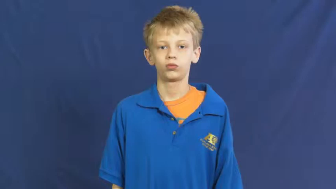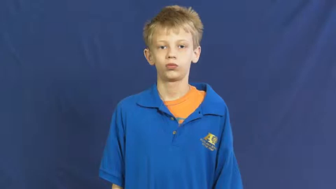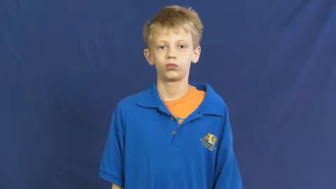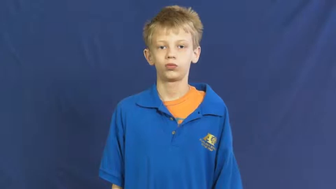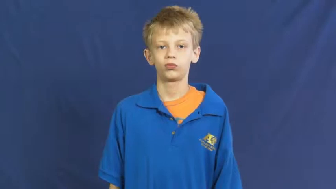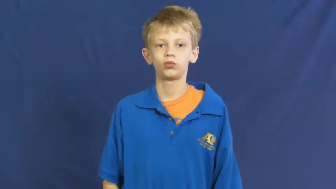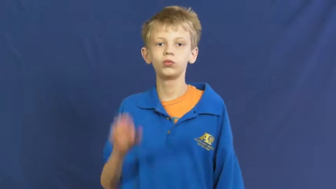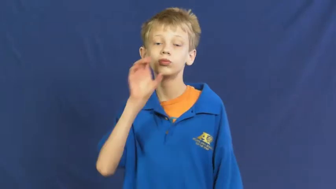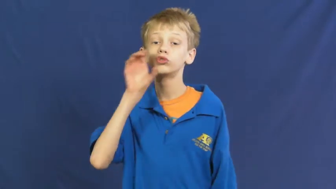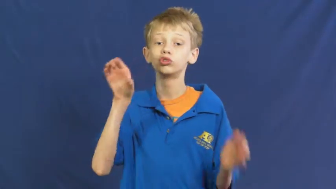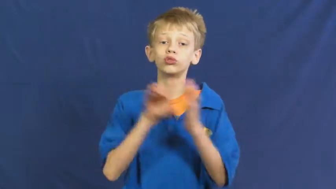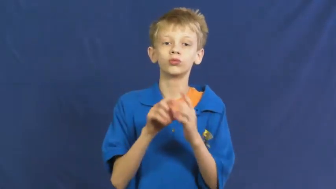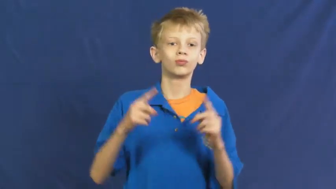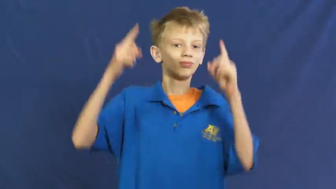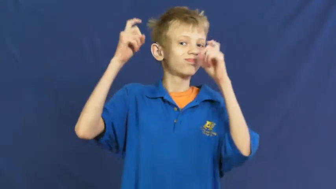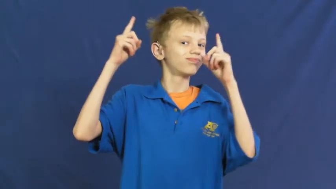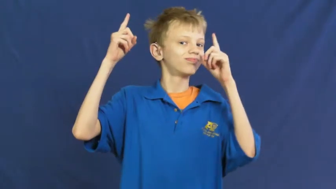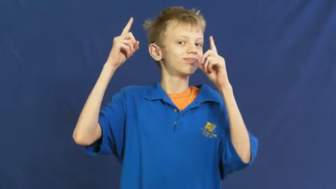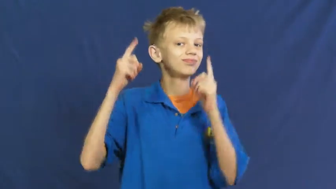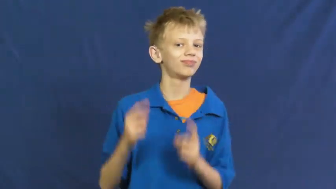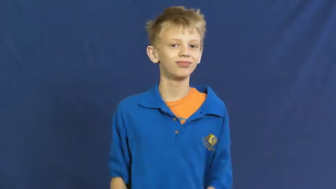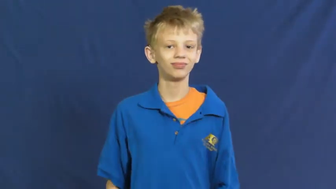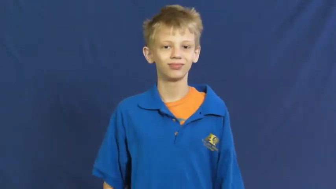photograph,glossy,still